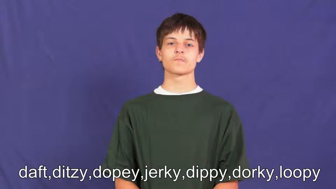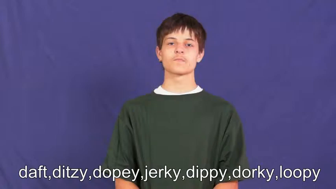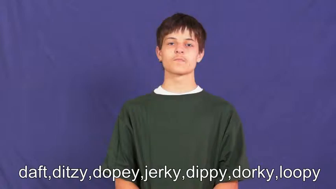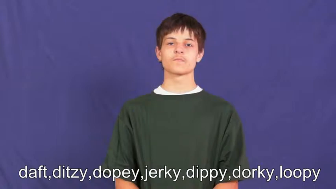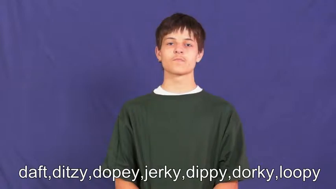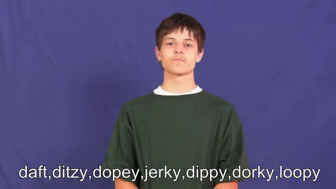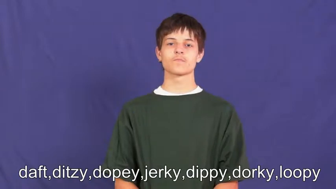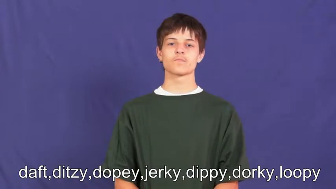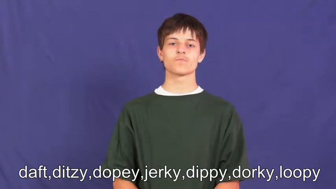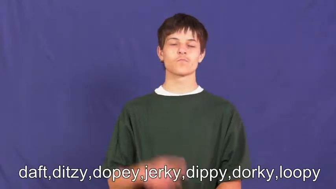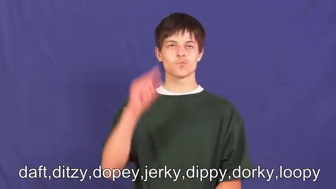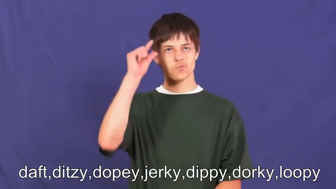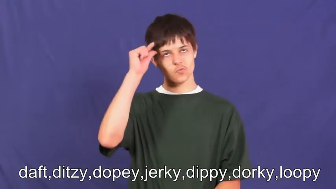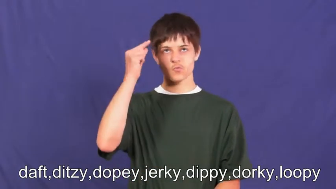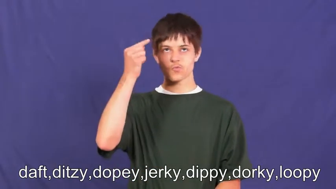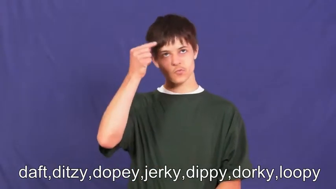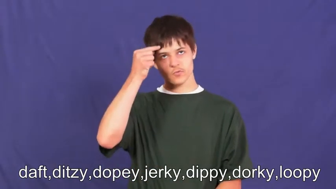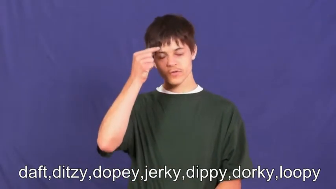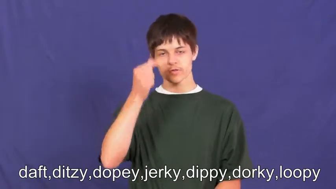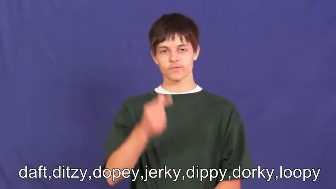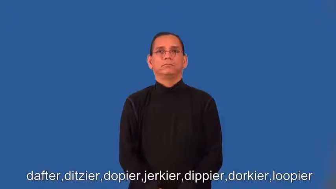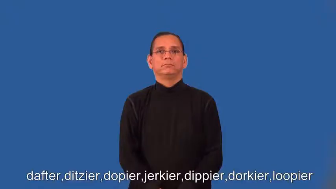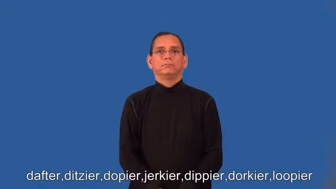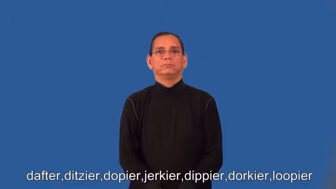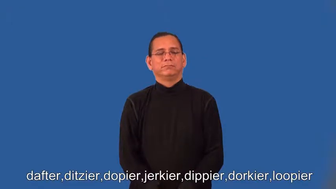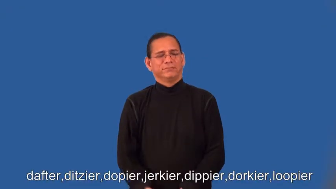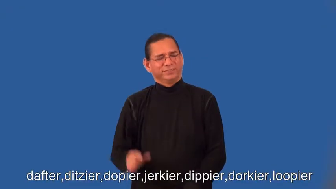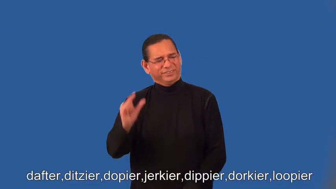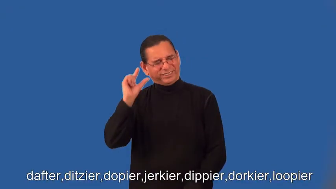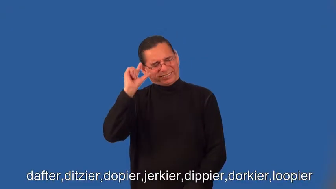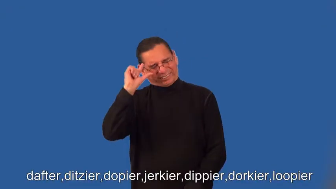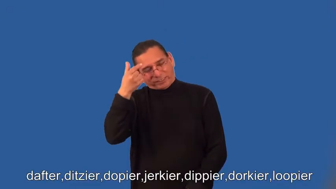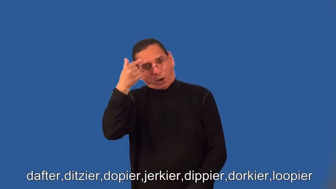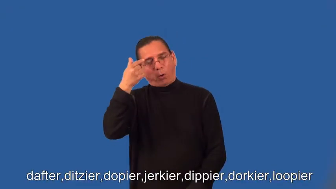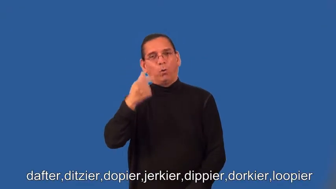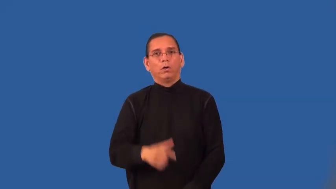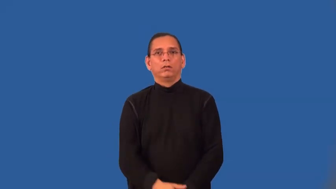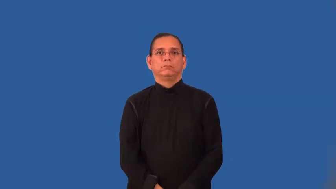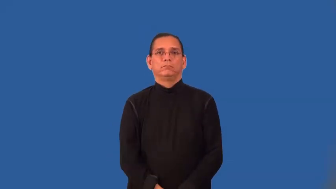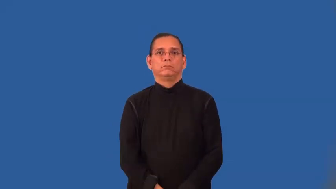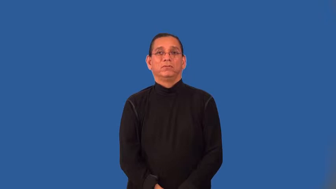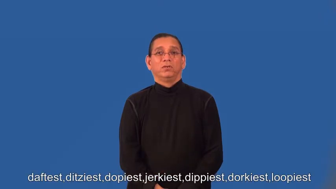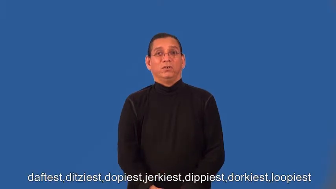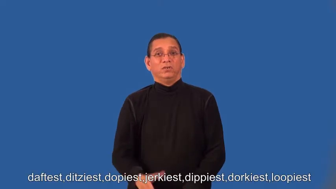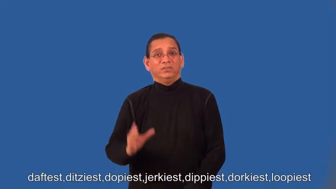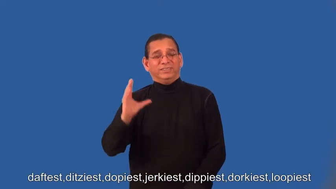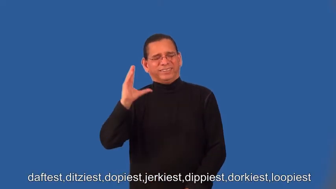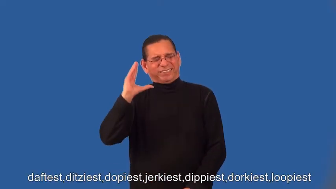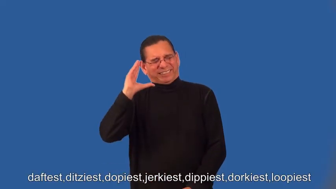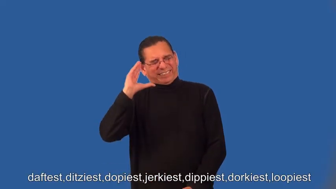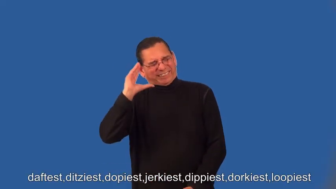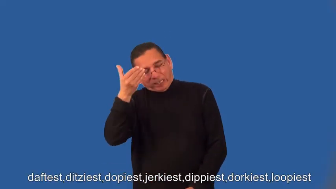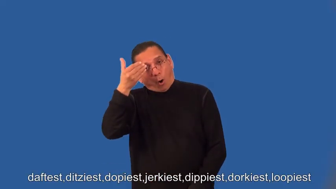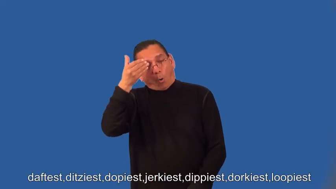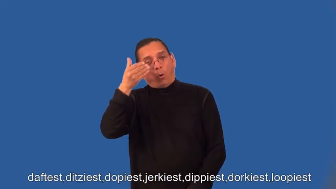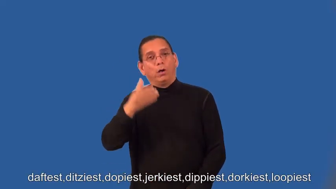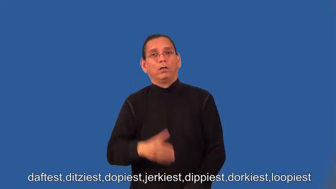dafter,ditzier,dopier,jerkier,dippier,dorkier,loopier,daftest,ditziest,dopiest,jerkiest,dippiest,dor